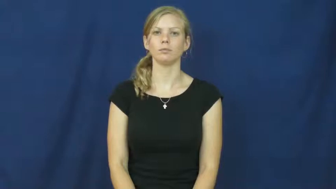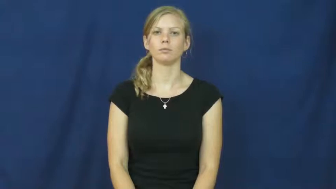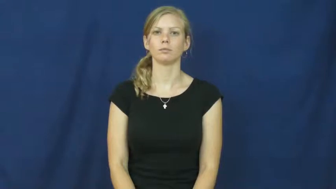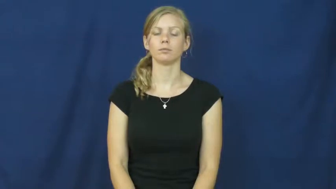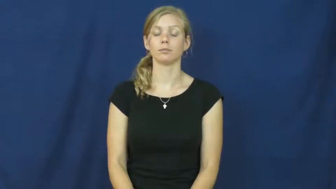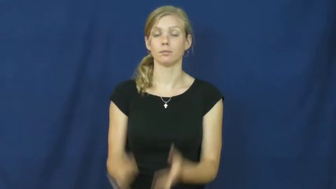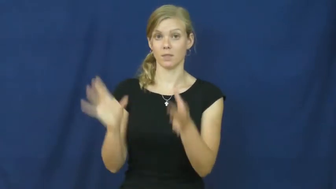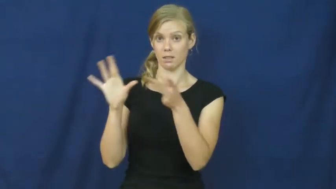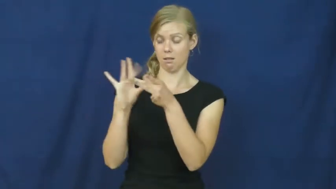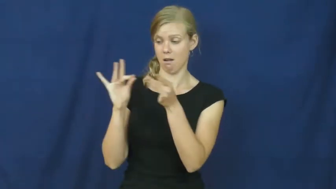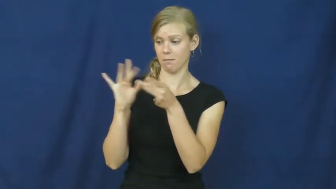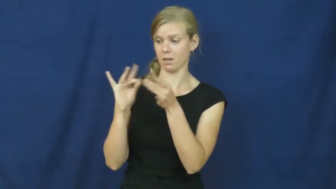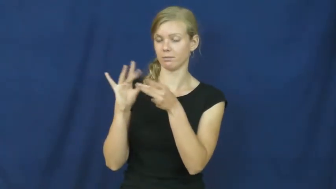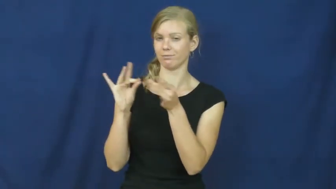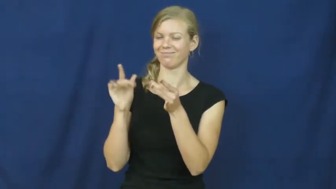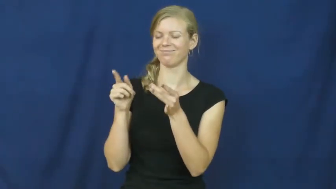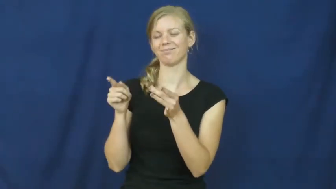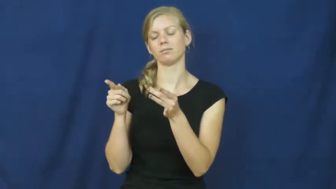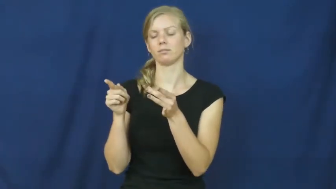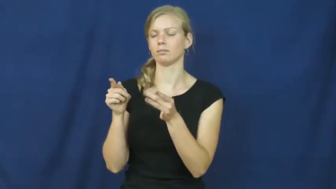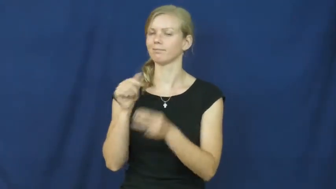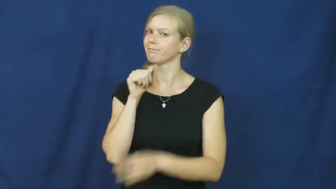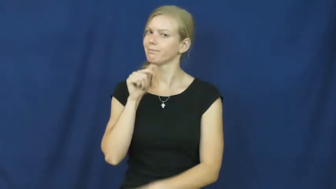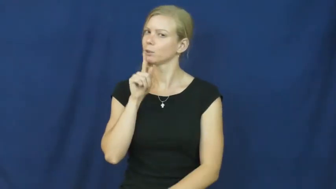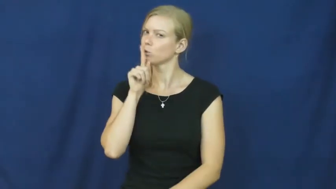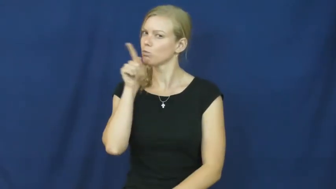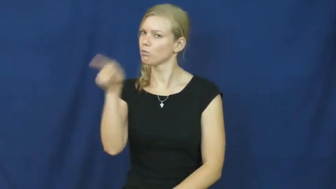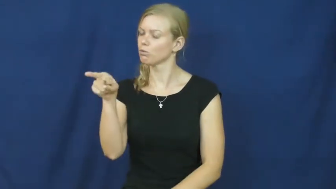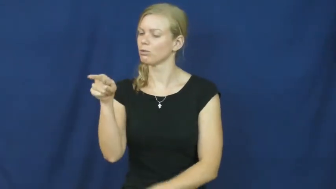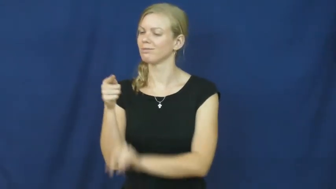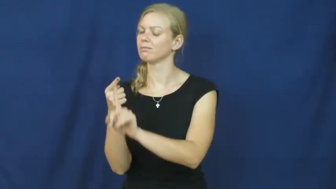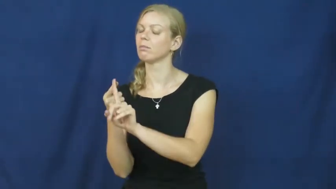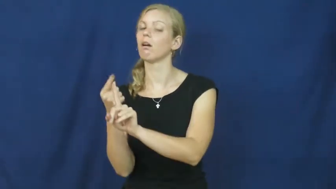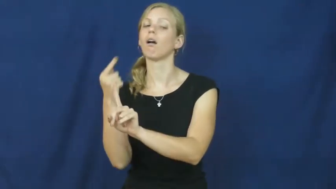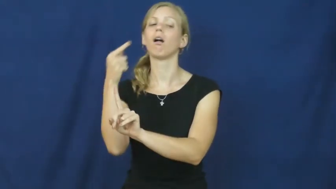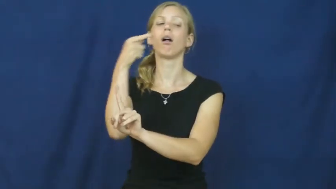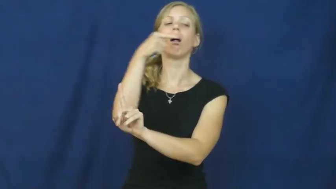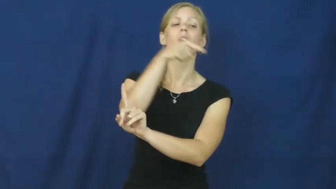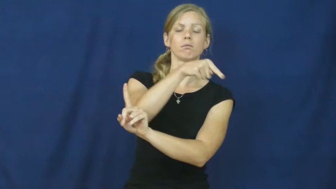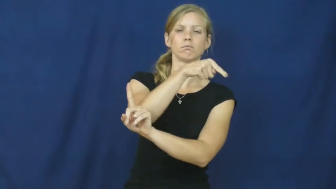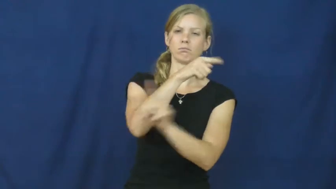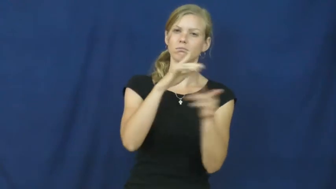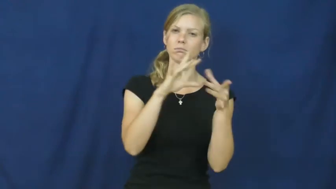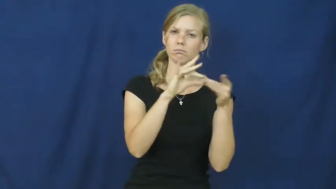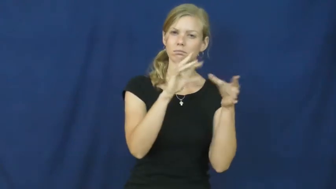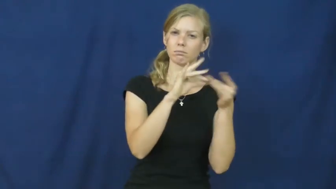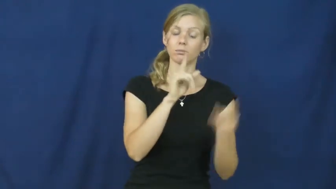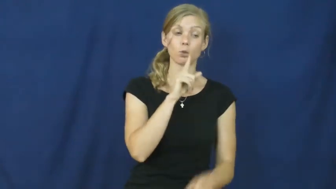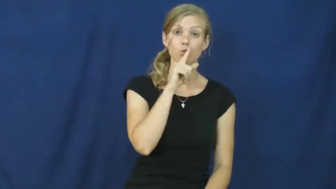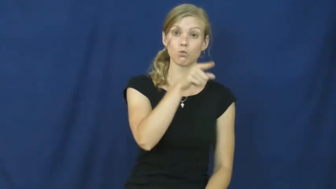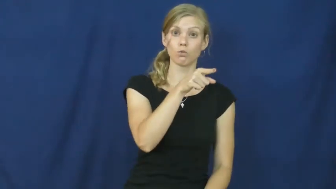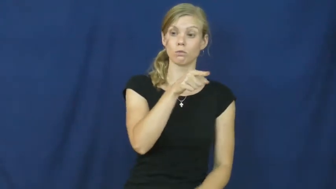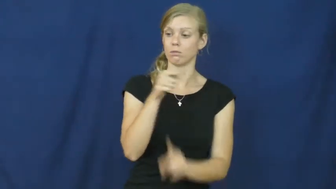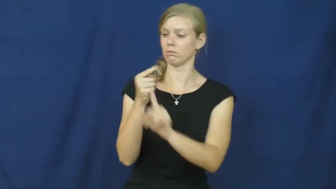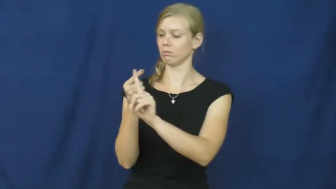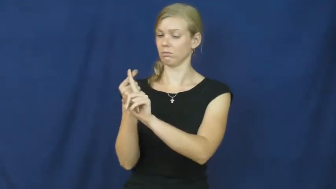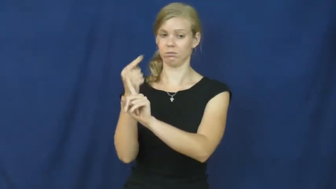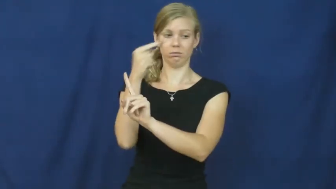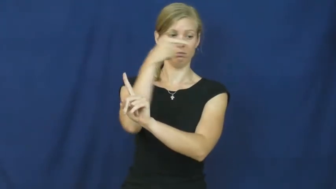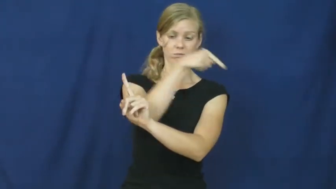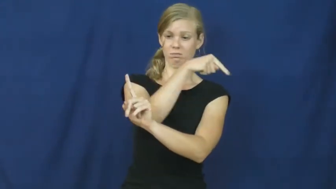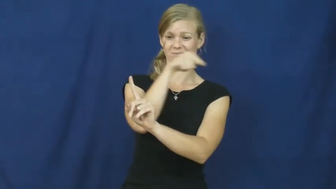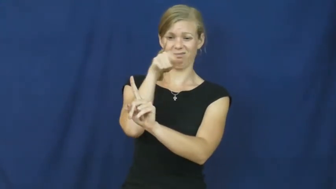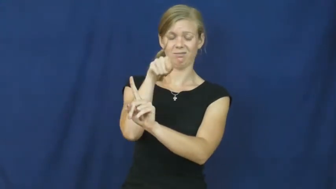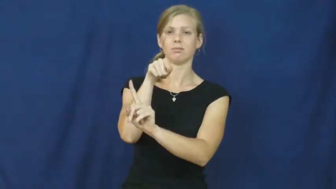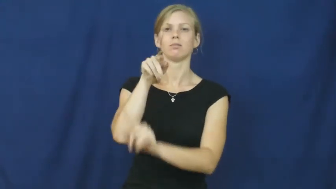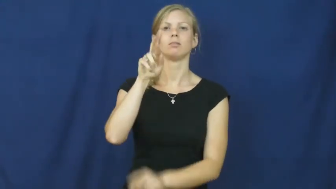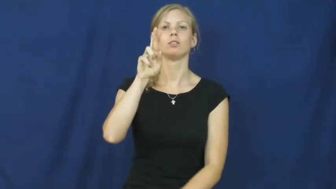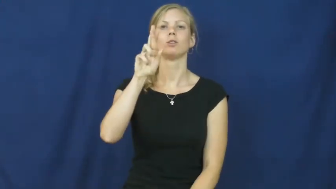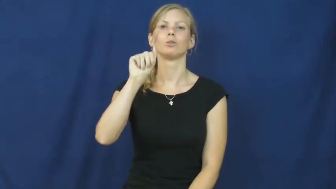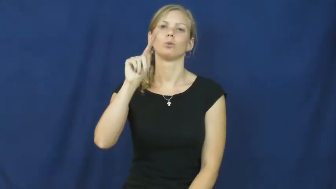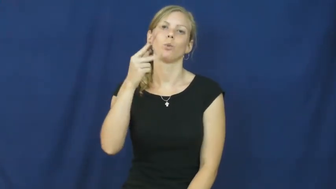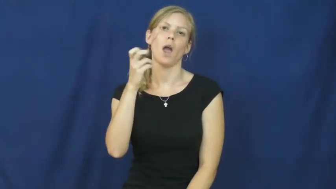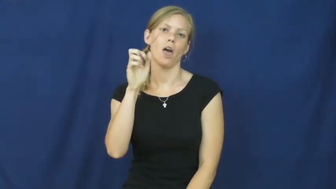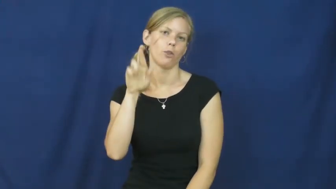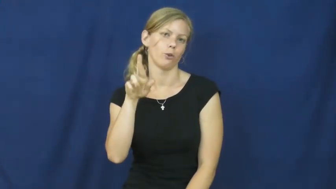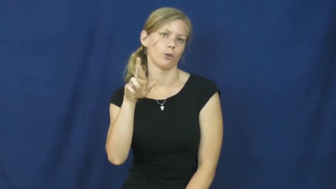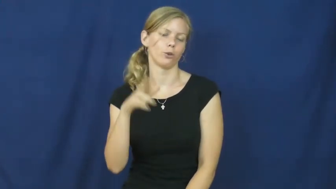rather-opposite